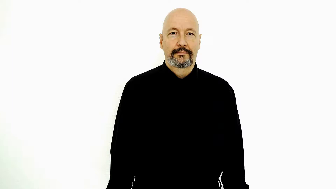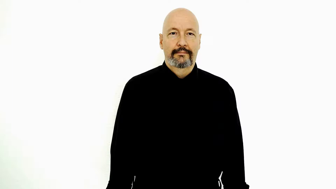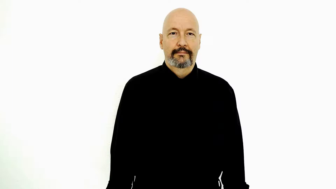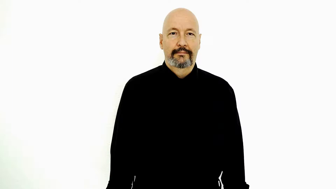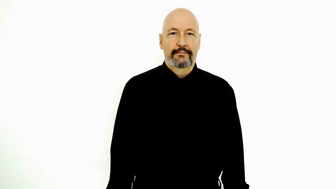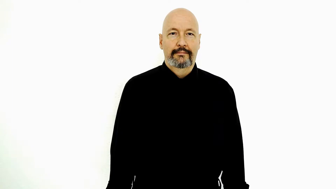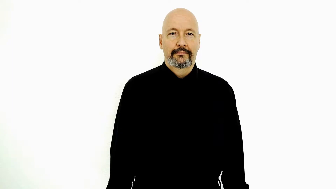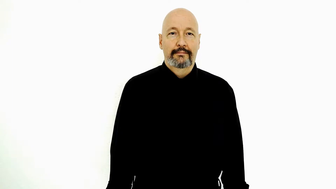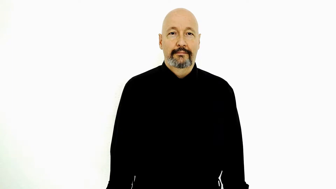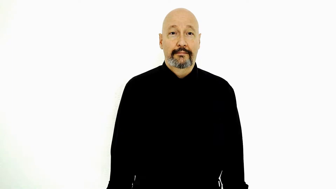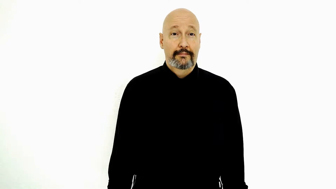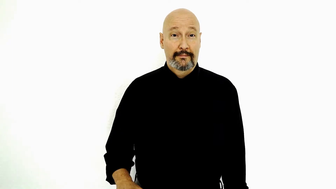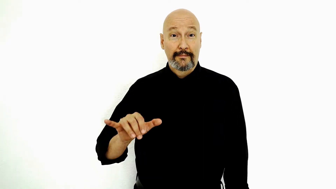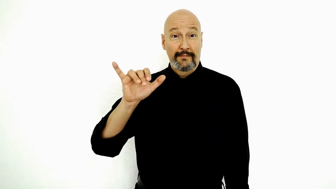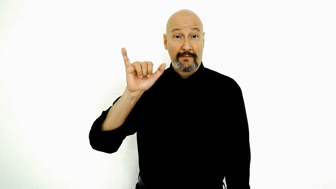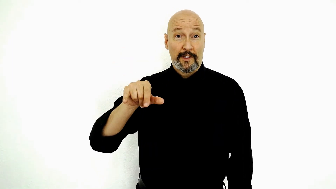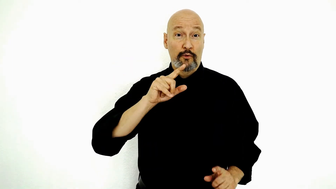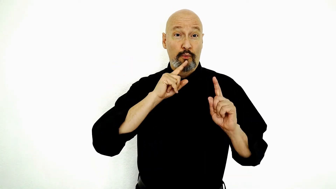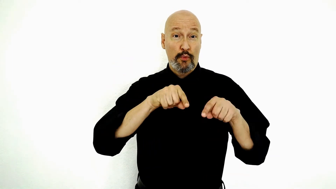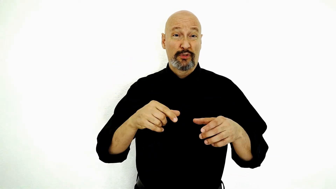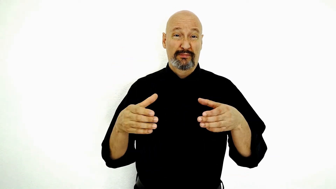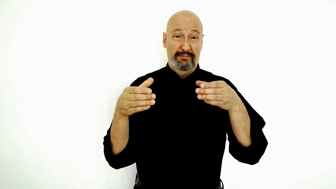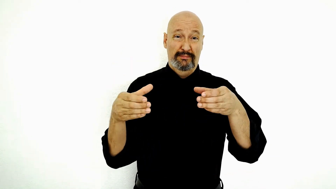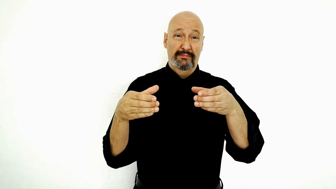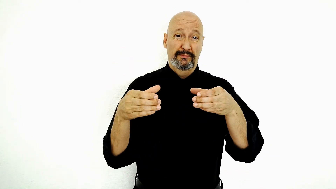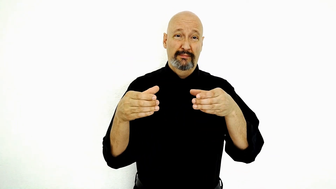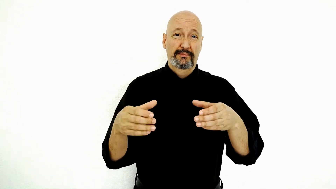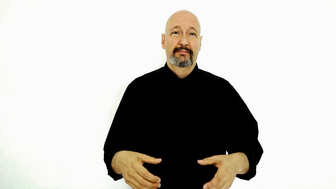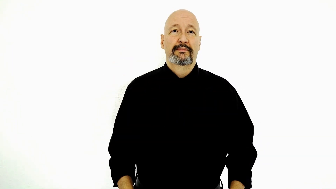THAT-REPORT-thick-STACK-of-[2h-depictive-C]